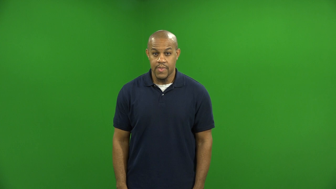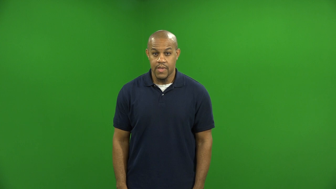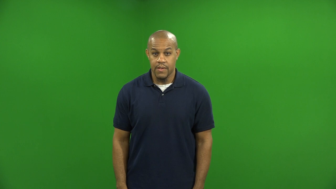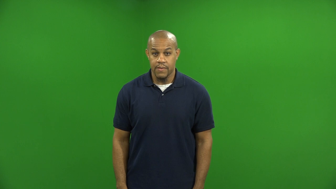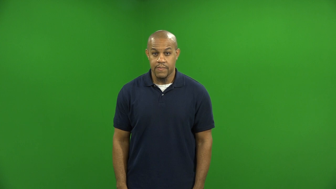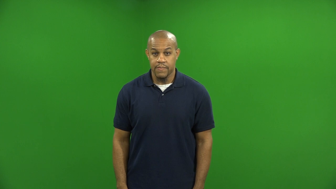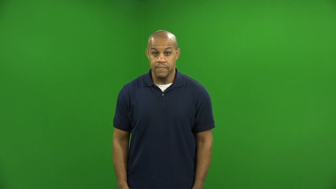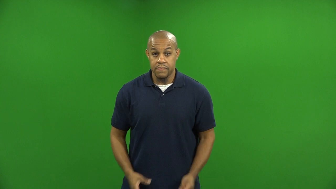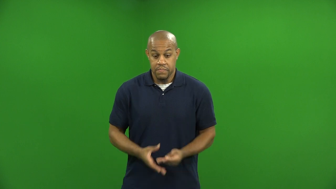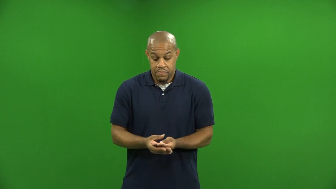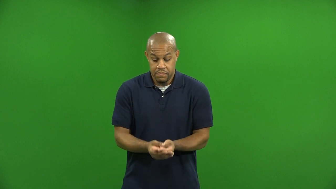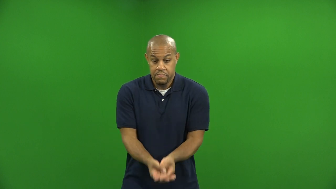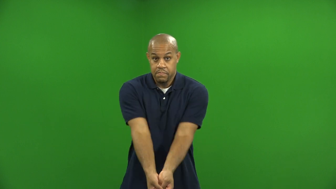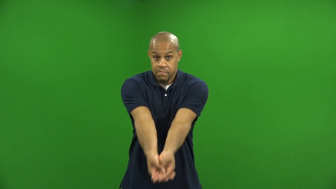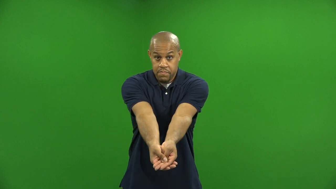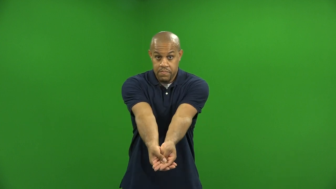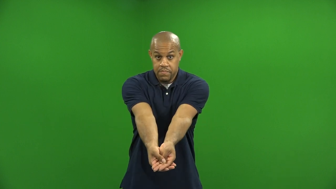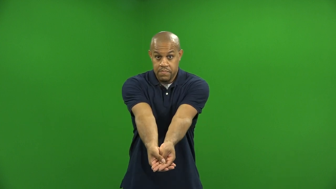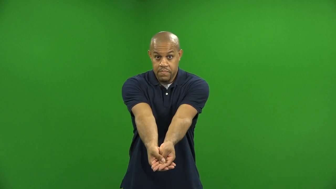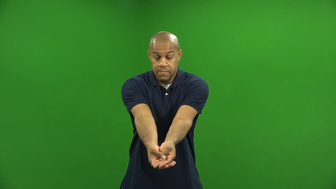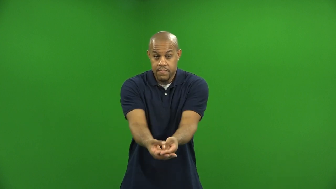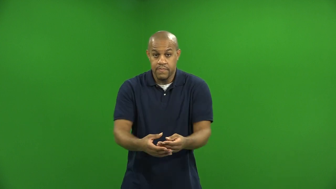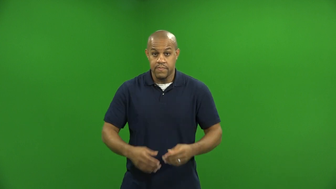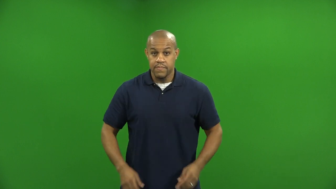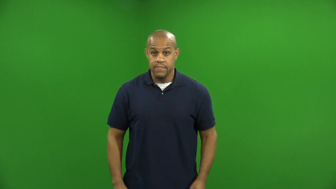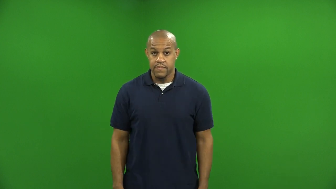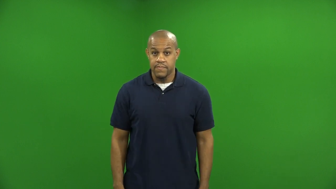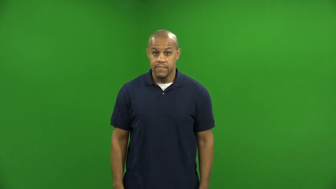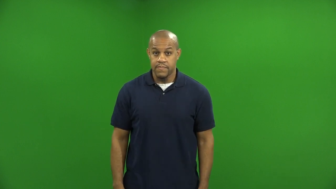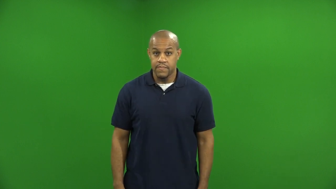Bump